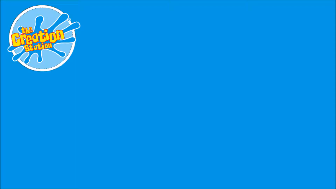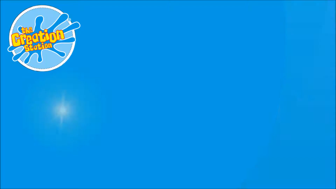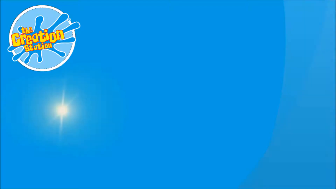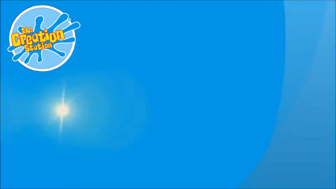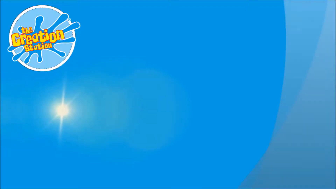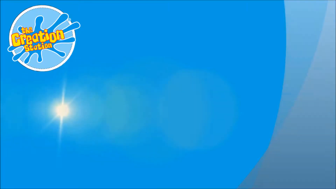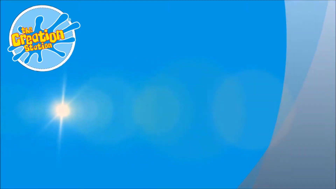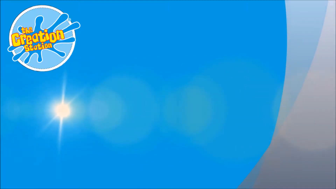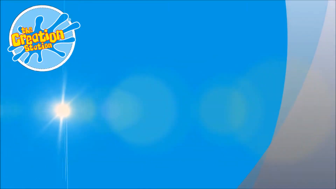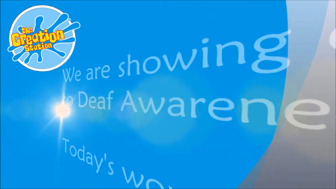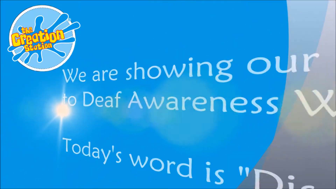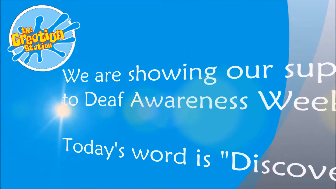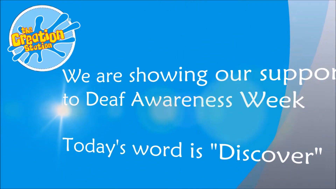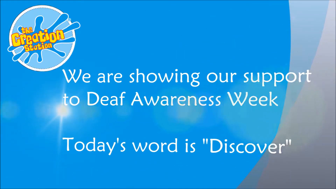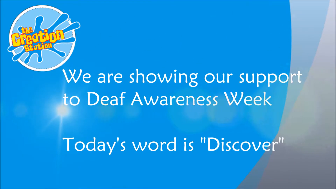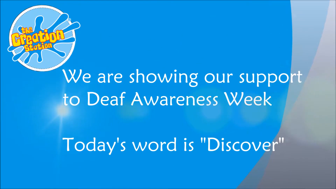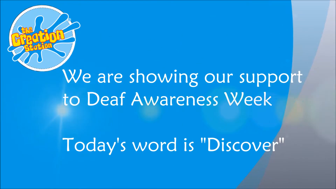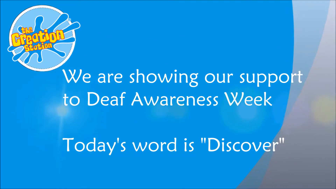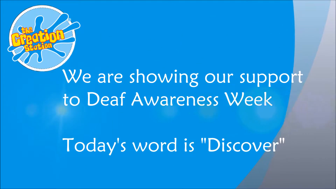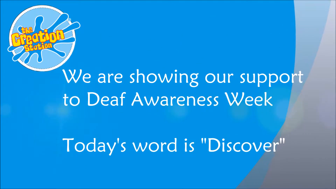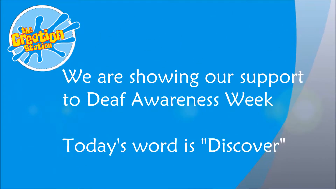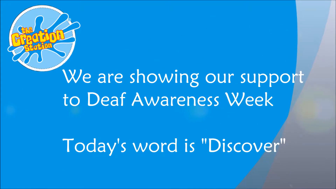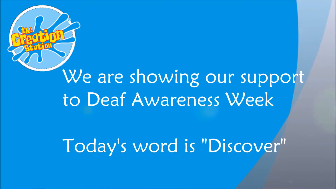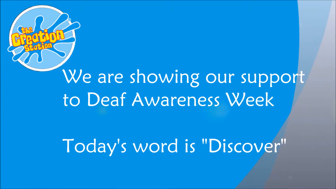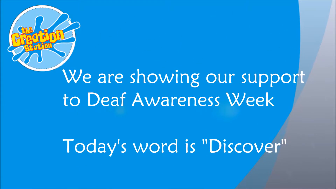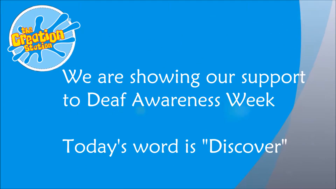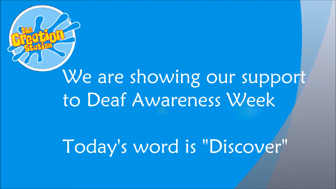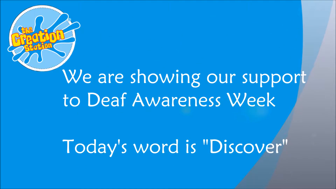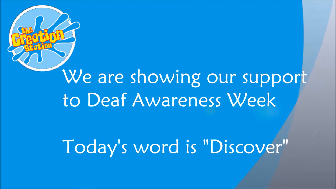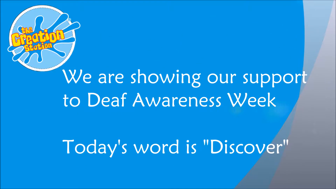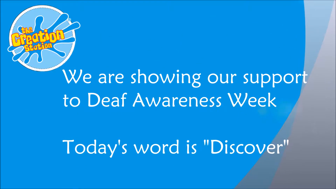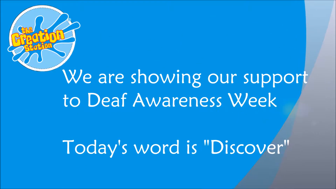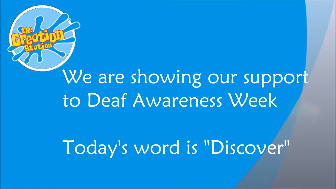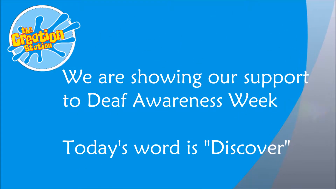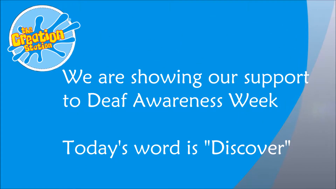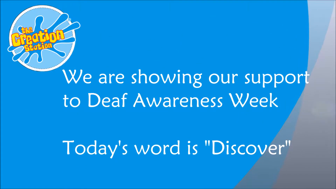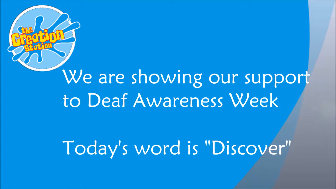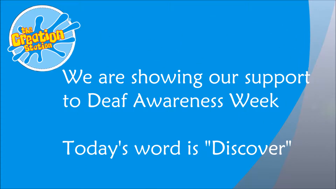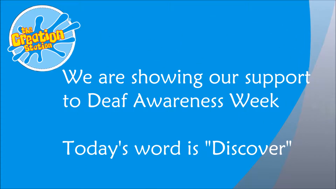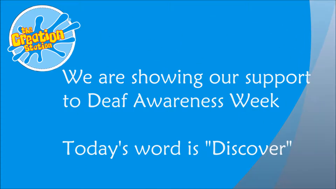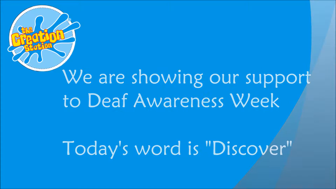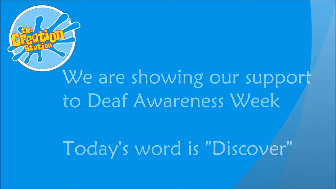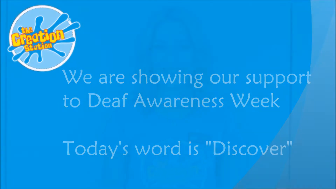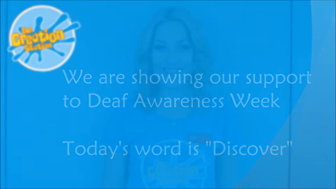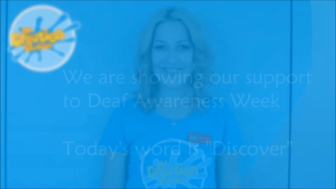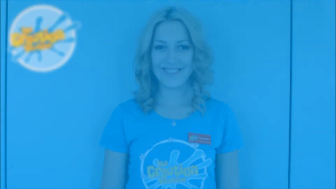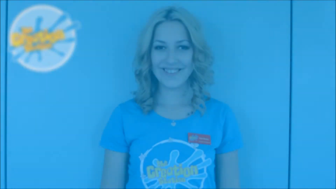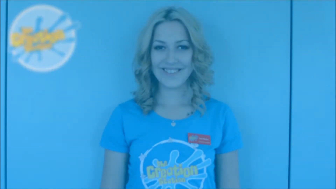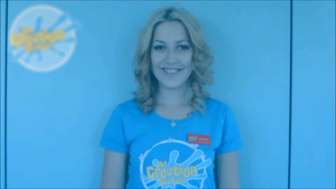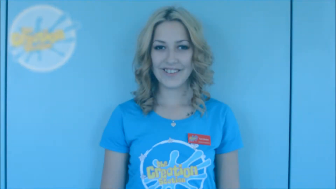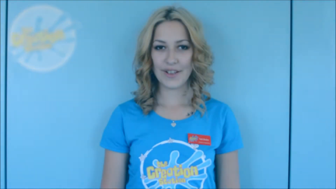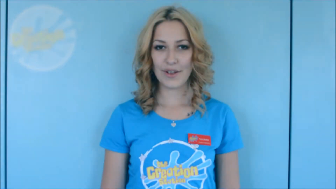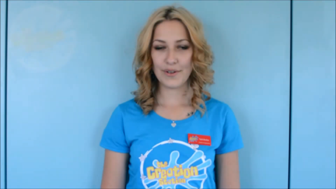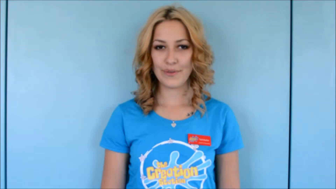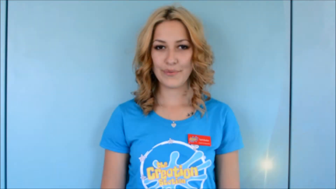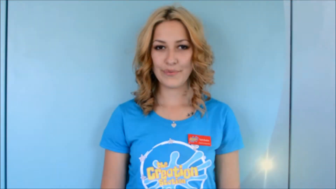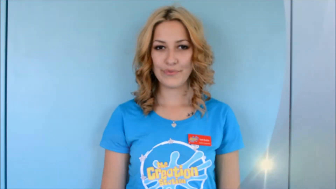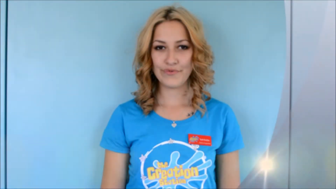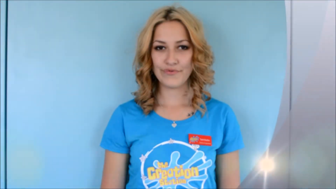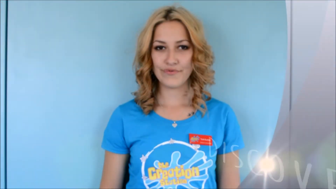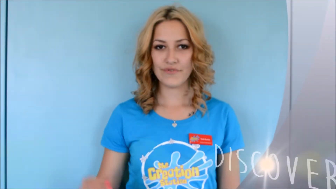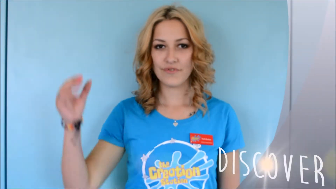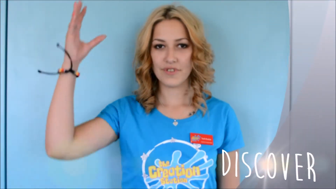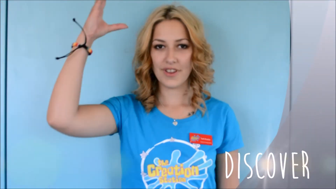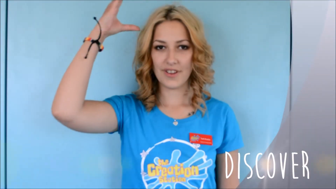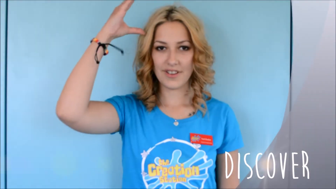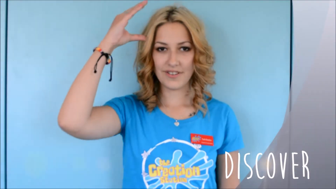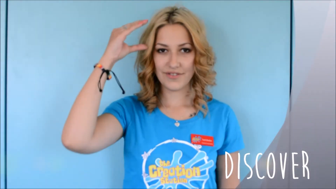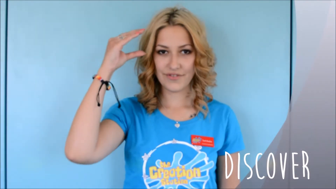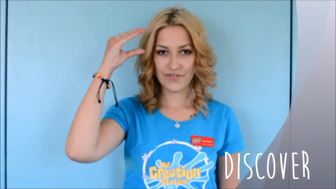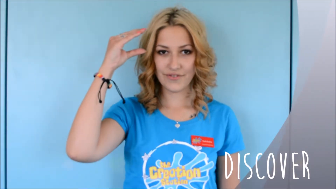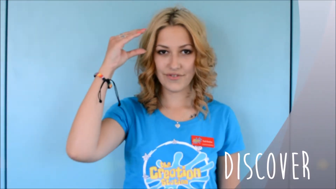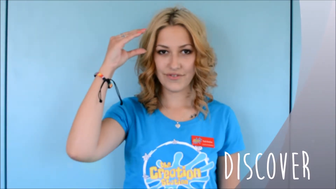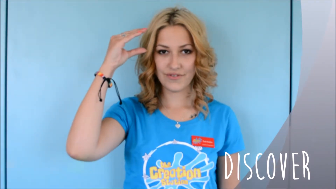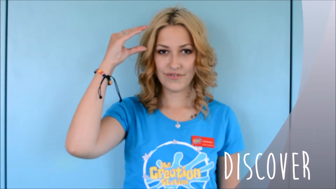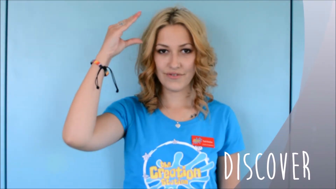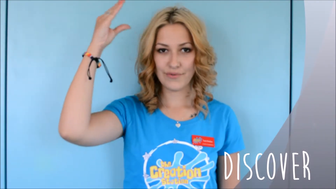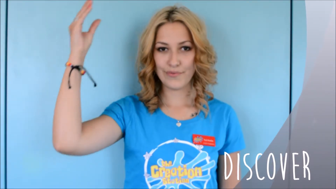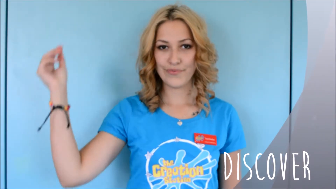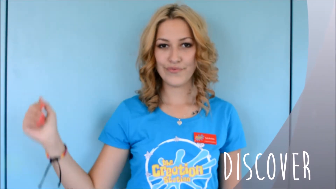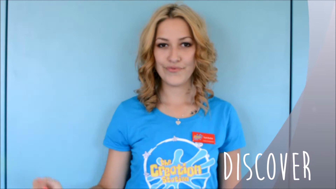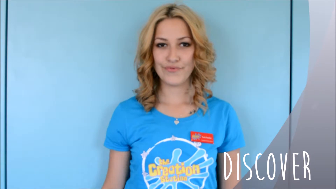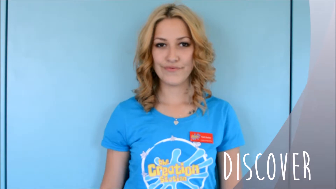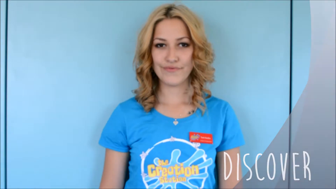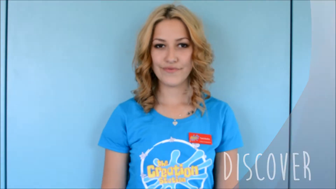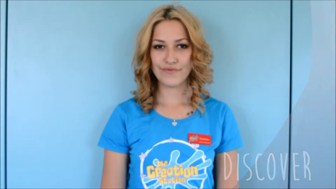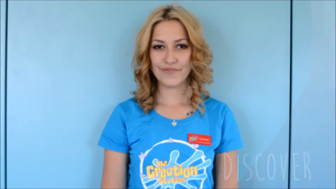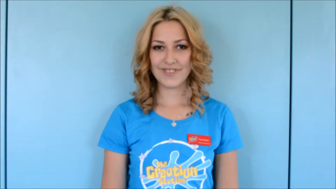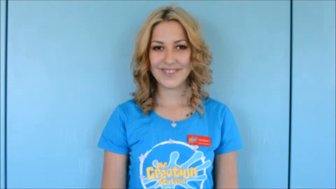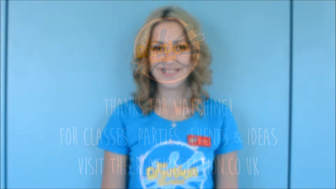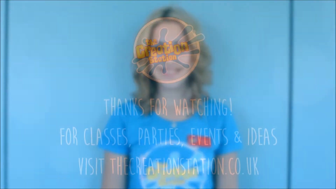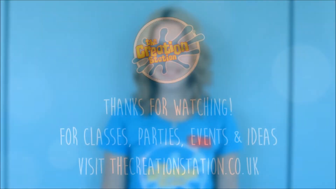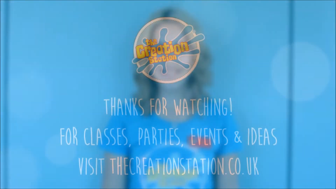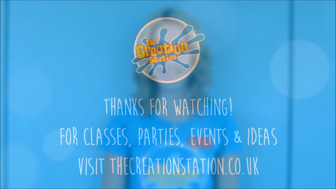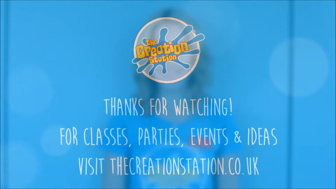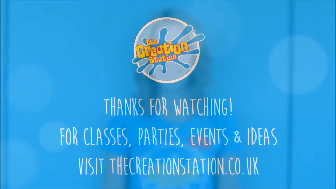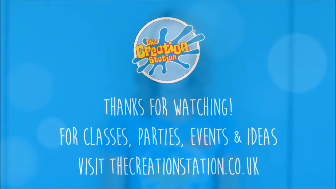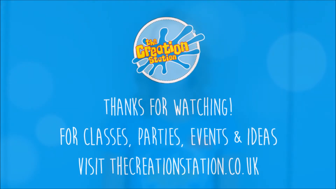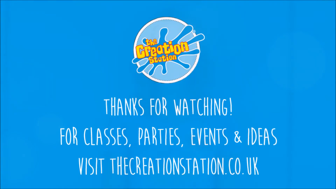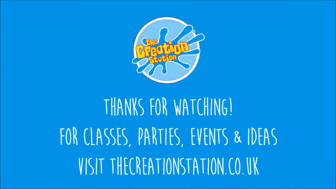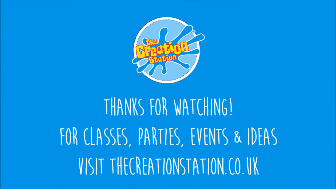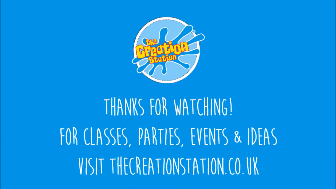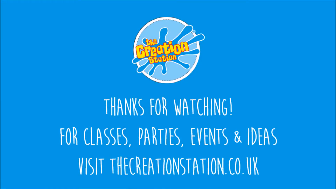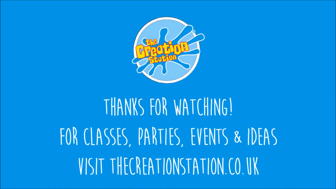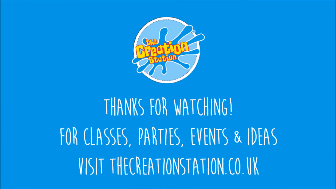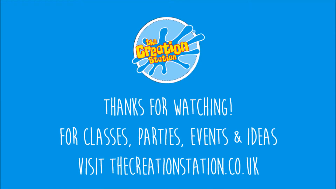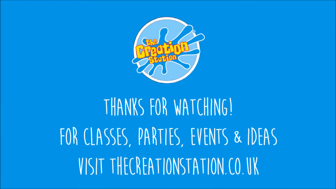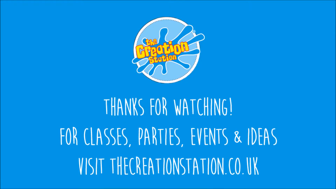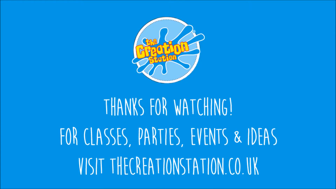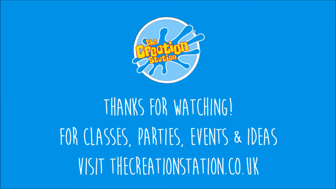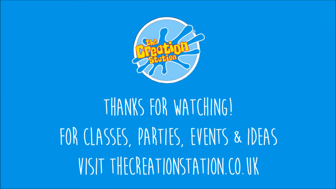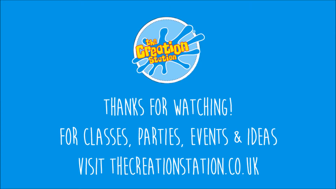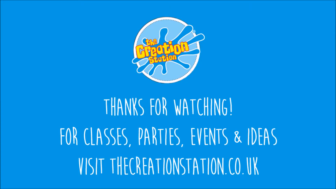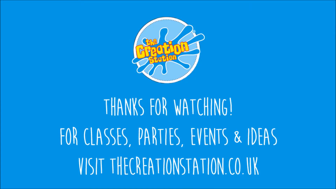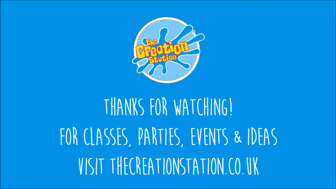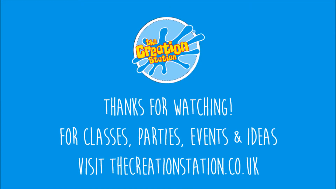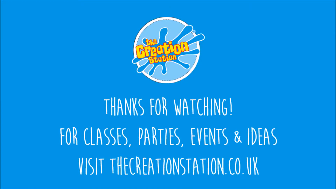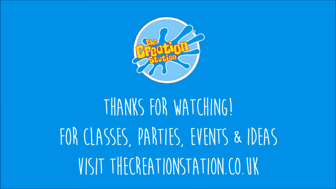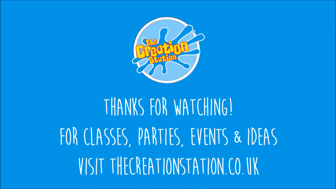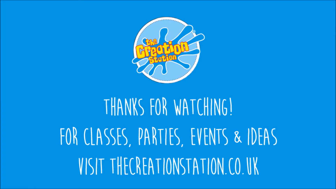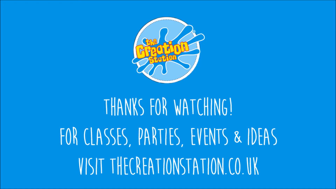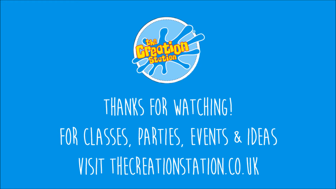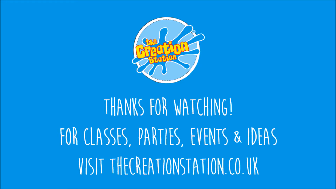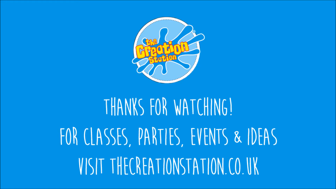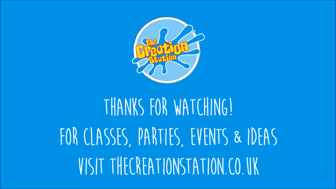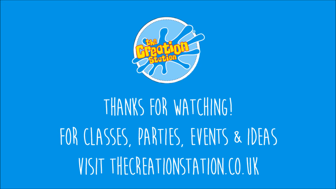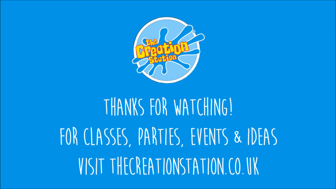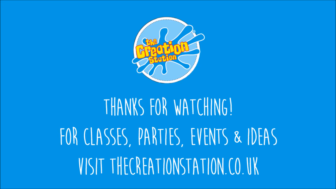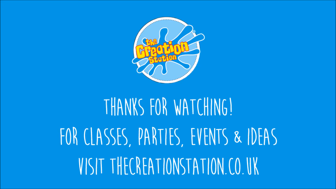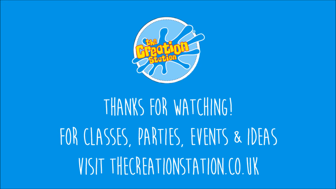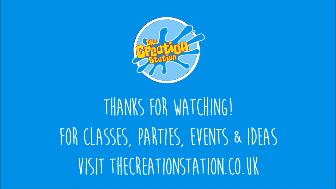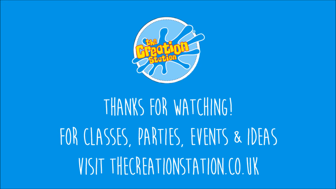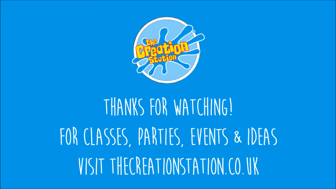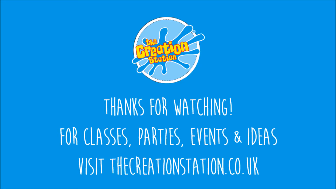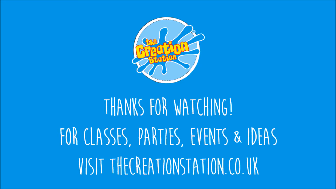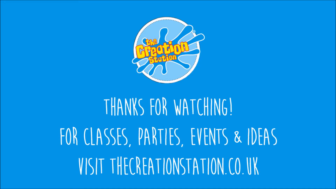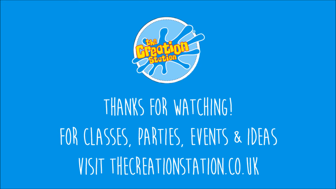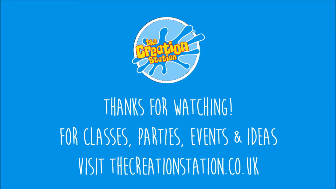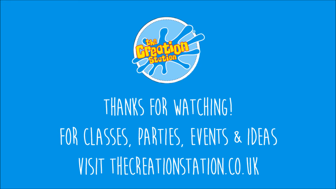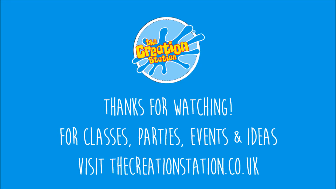Discover